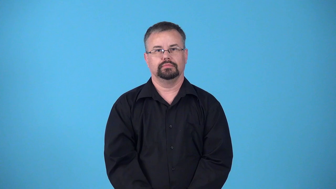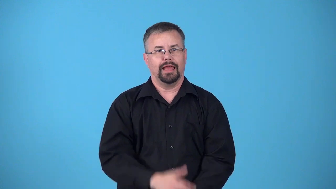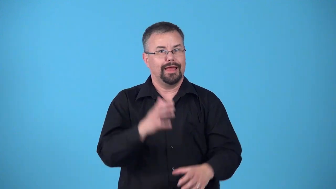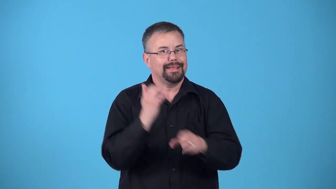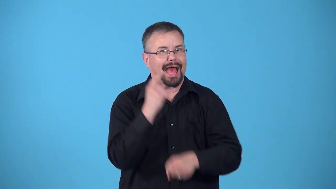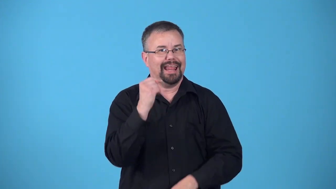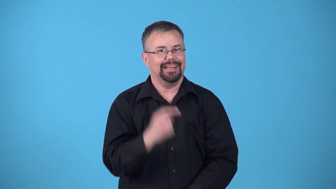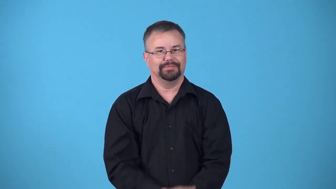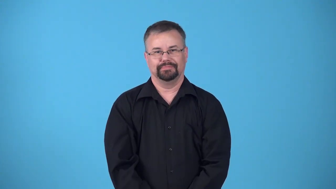in the bag